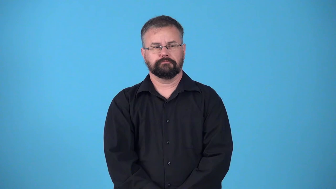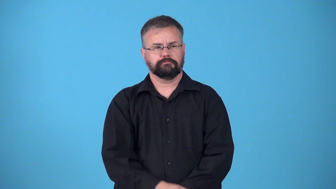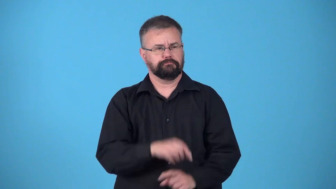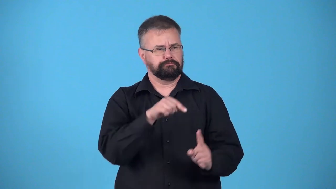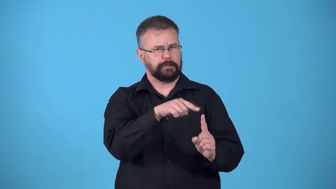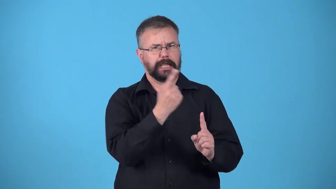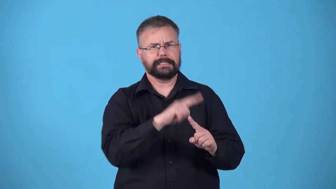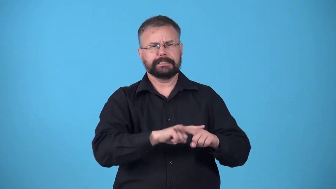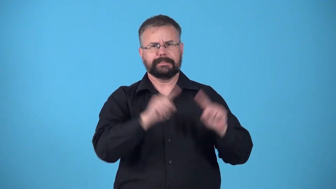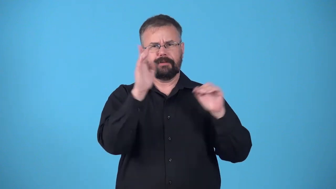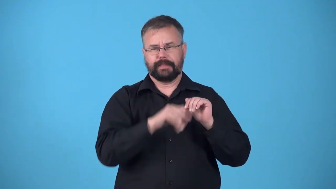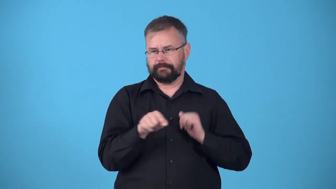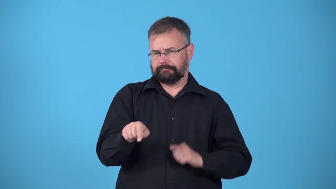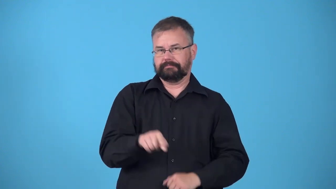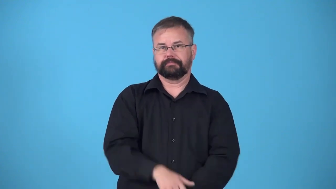dissimilar